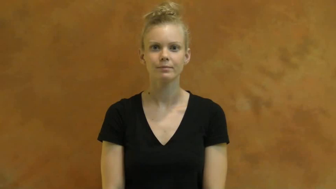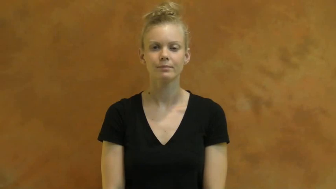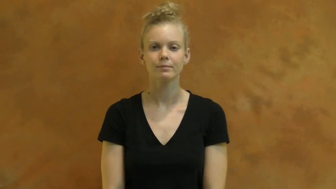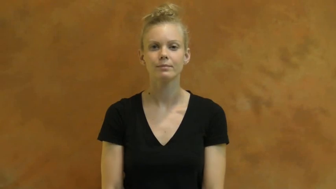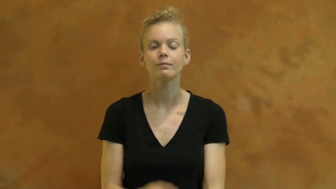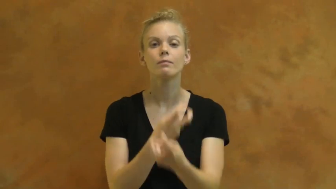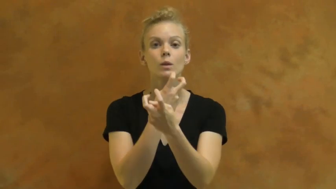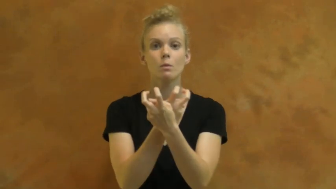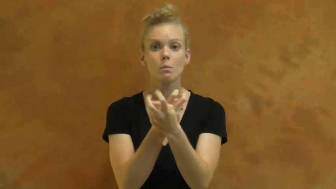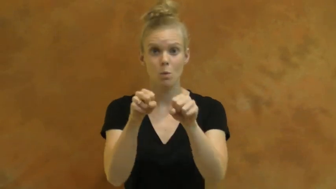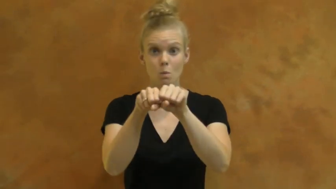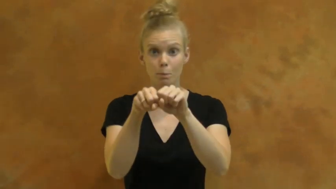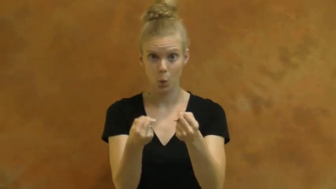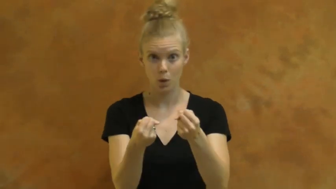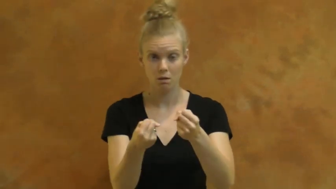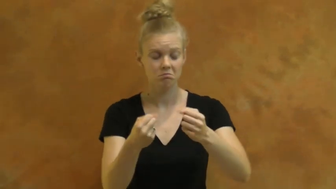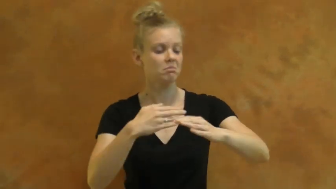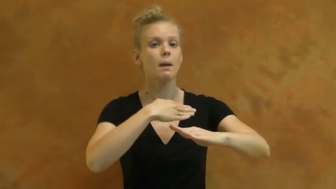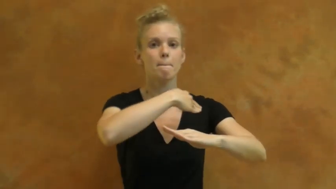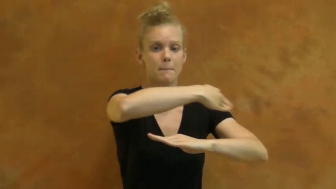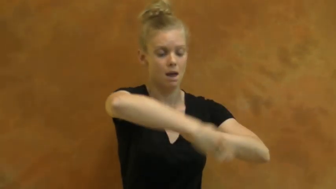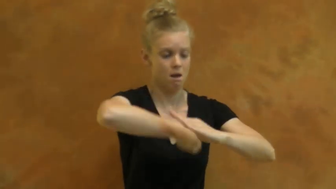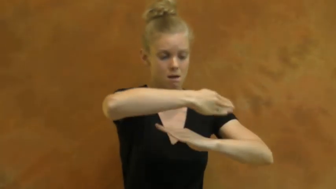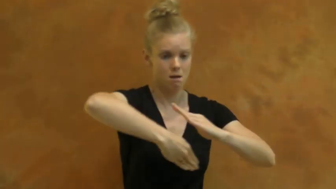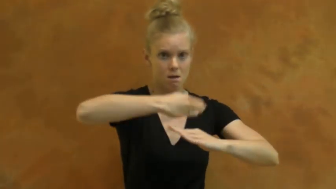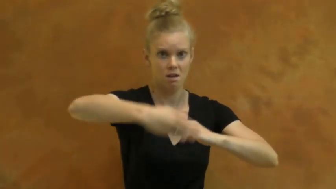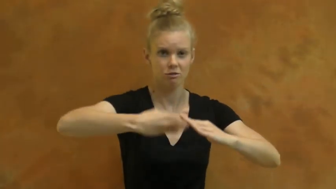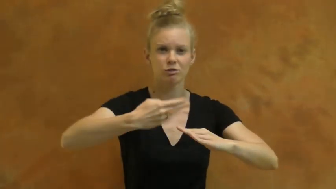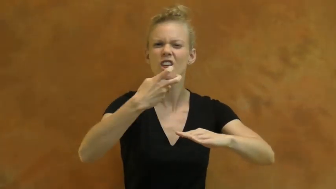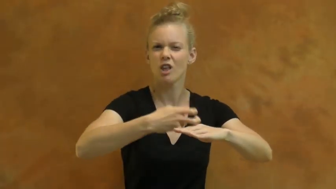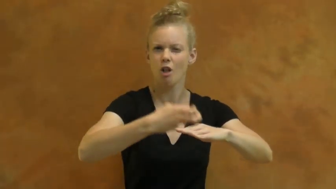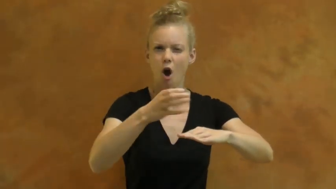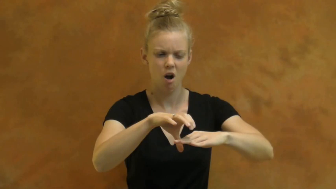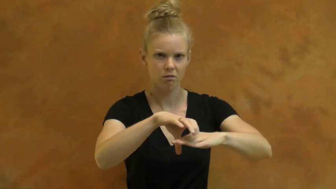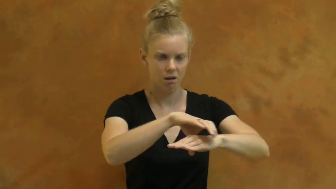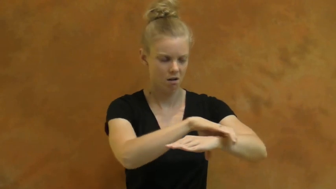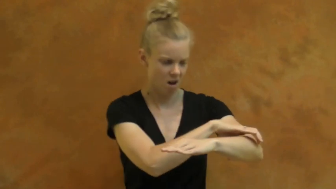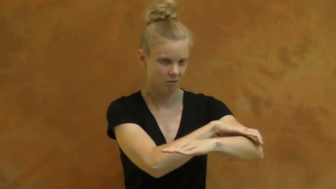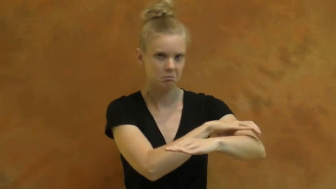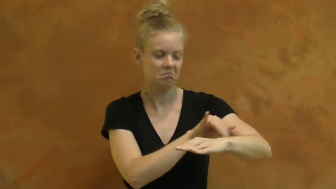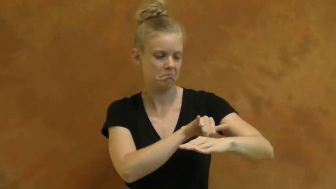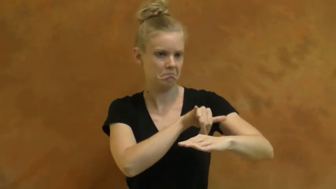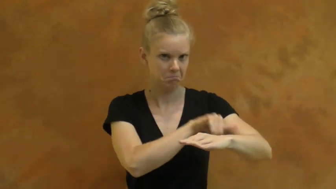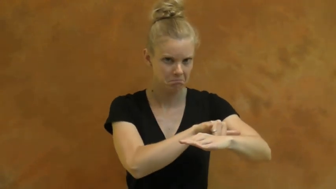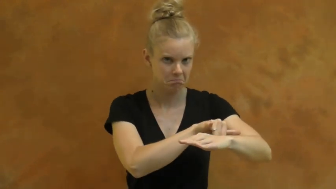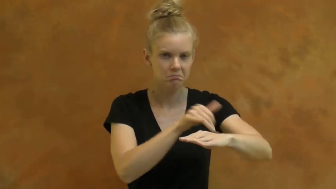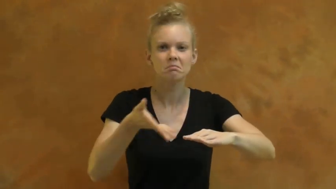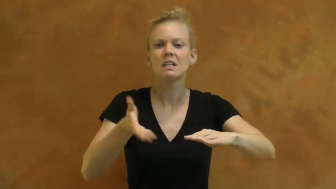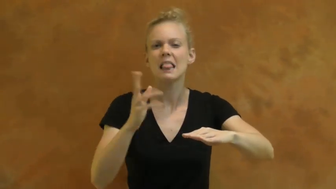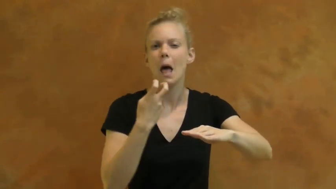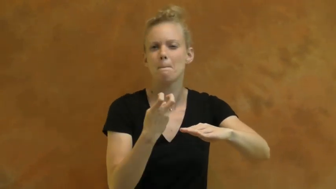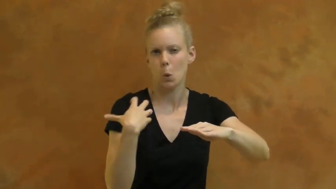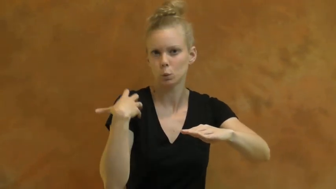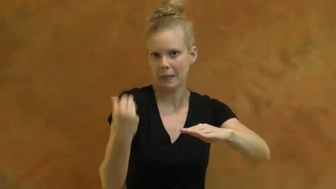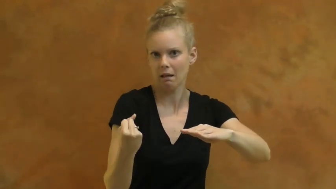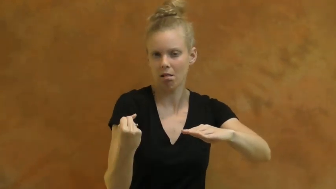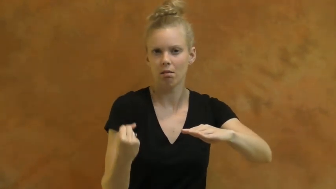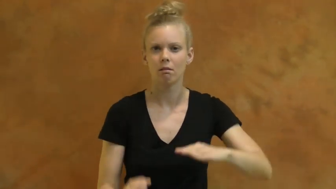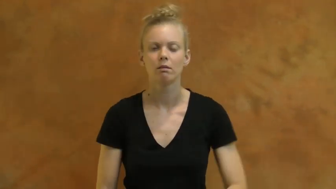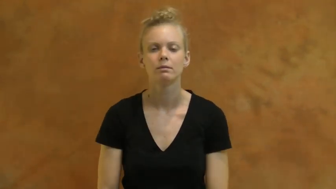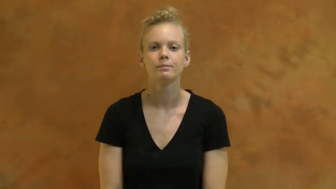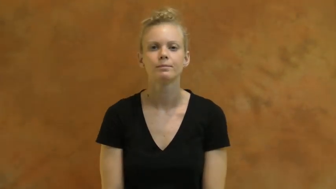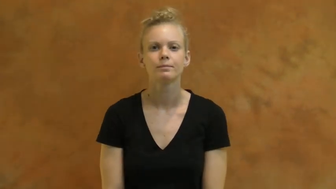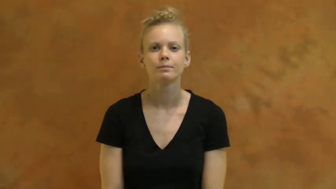plaster cast